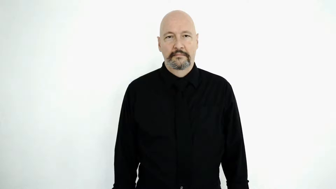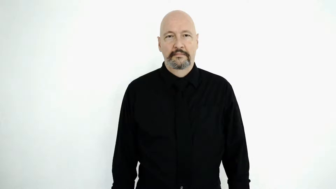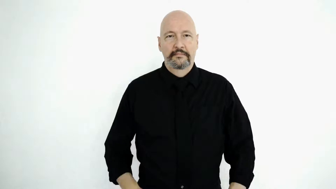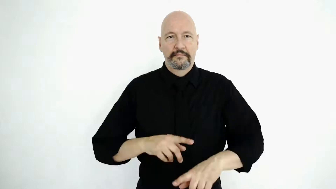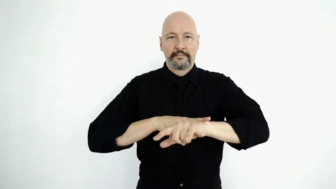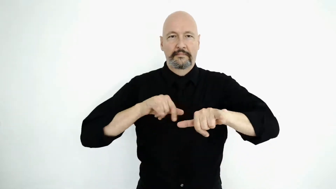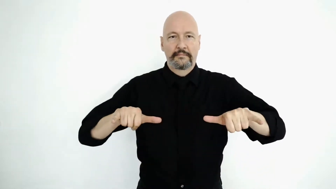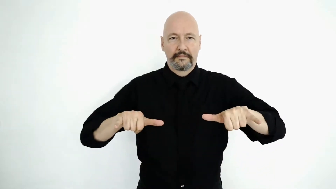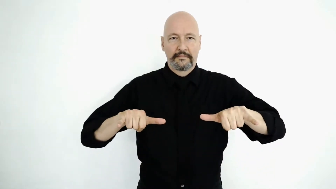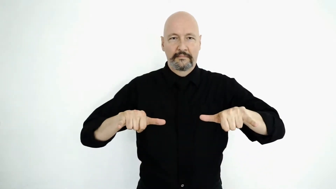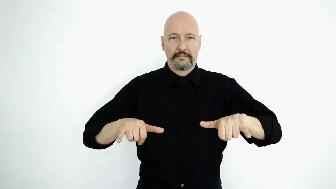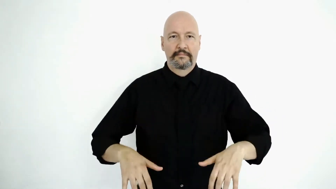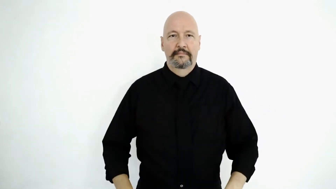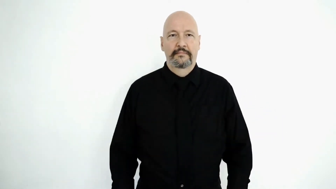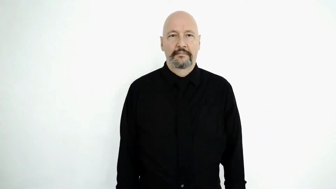simultaneous-[simcom]-[TIME-SAME]